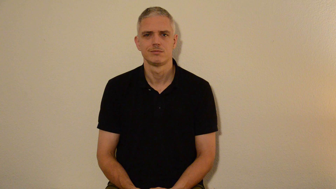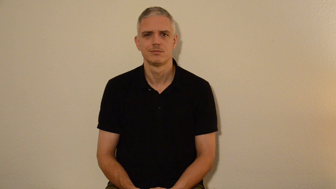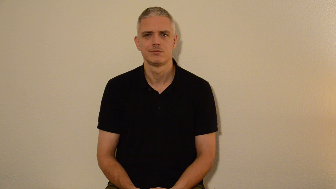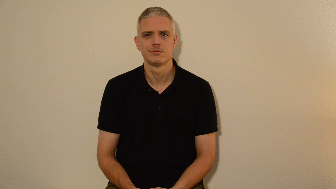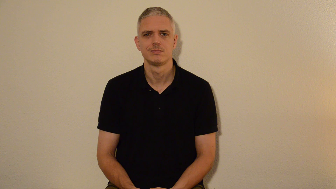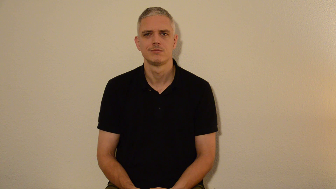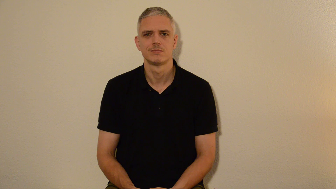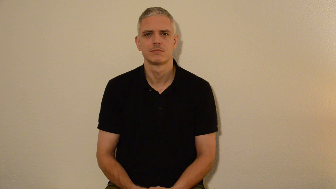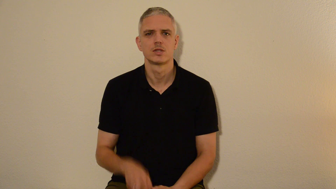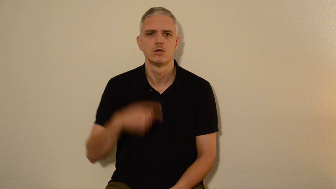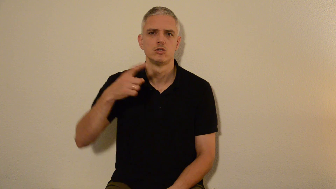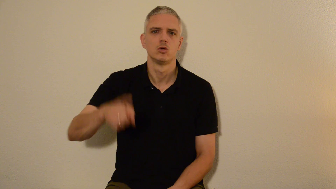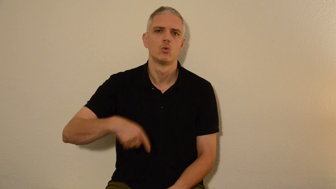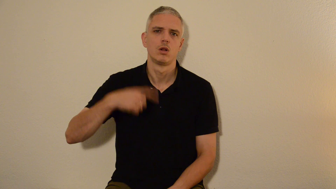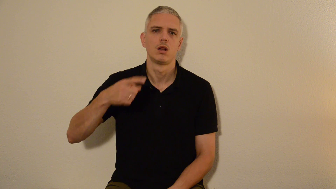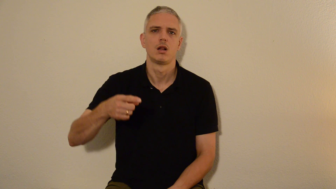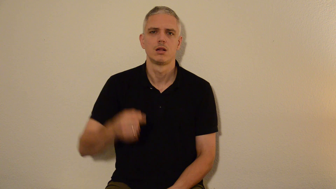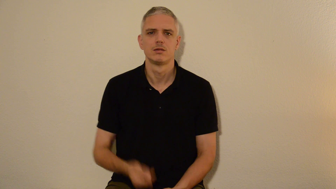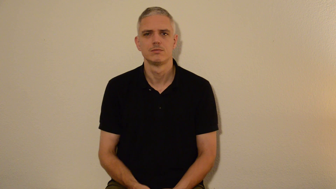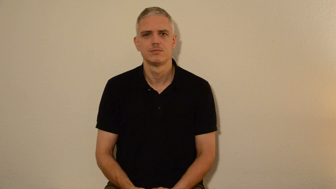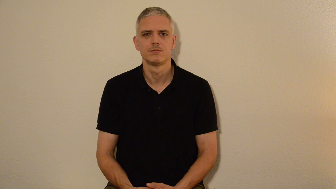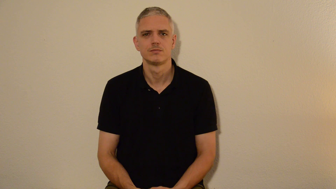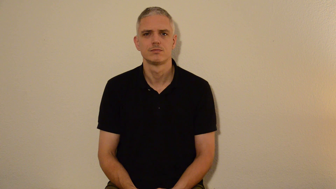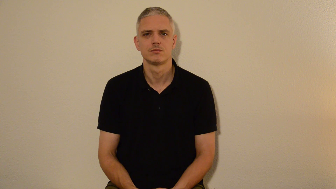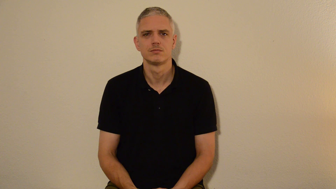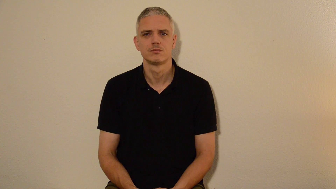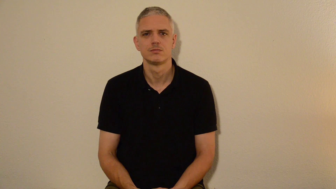wheel